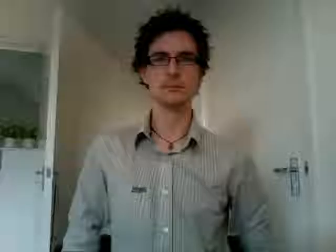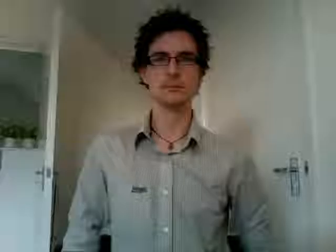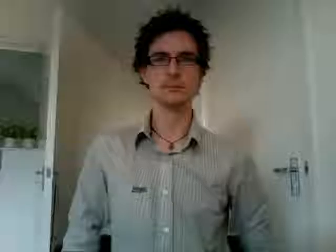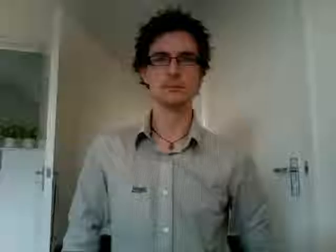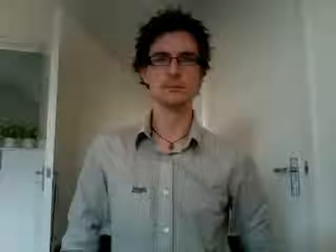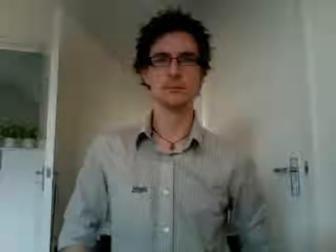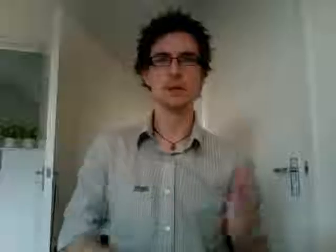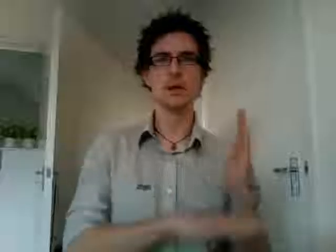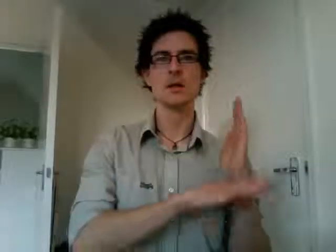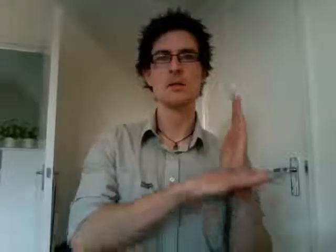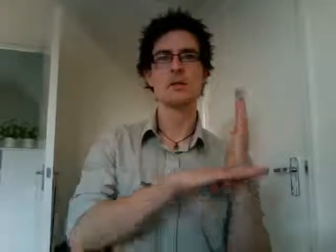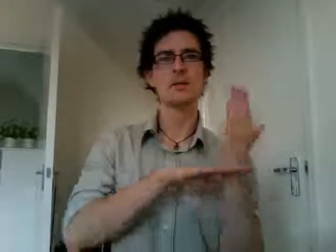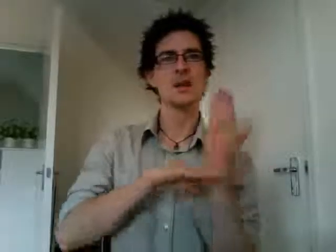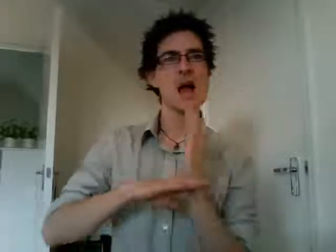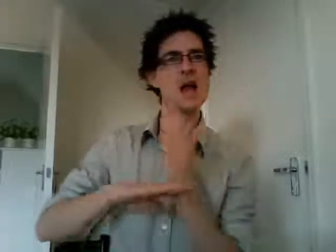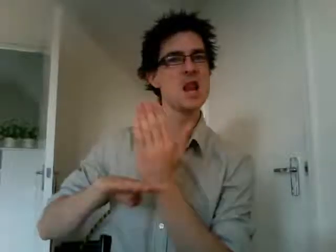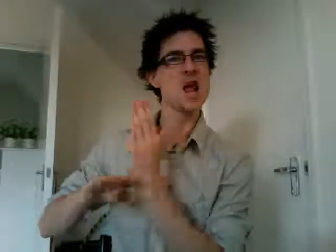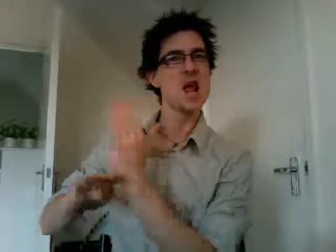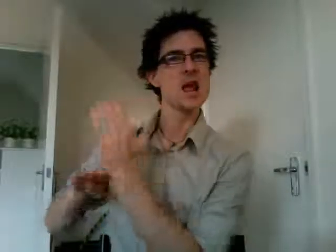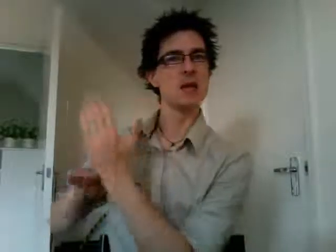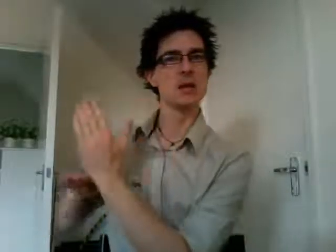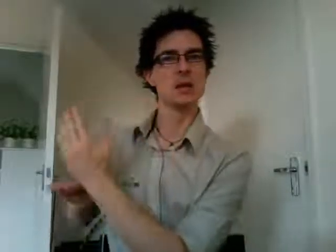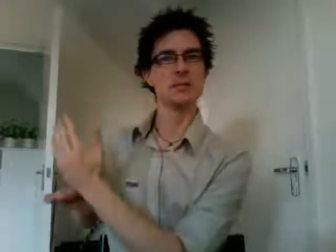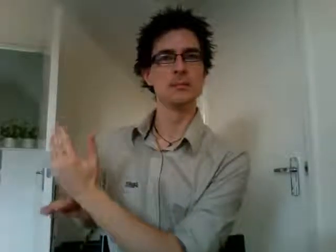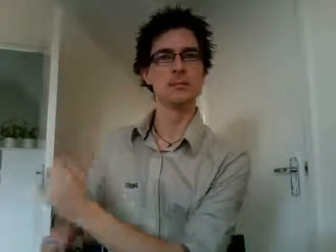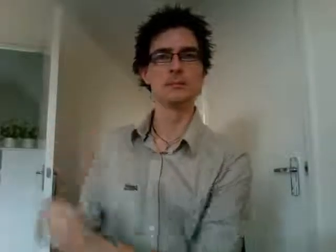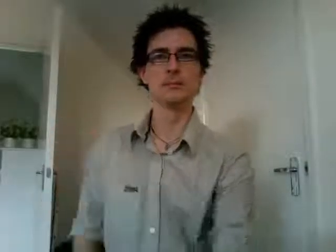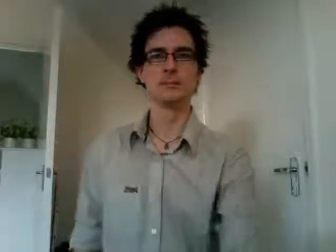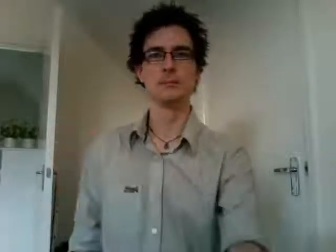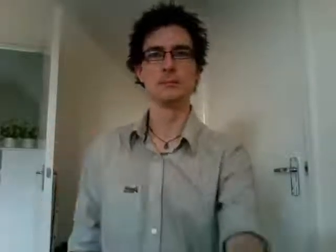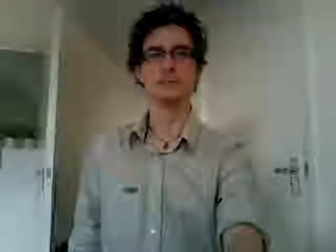sailing